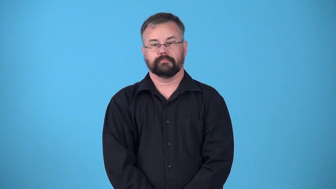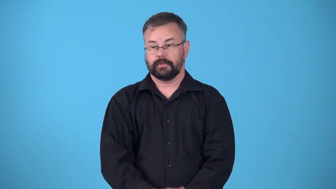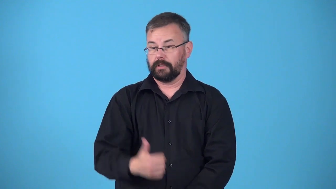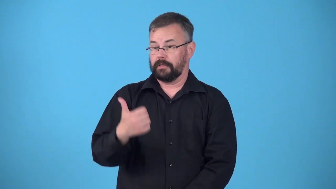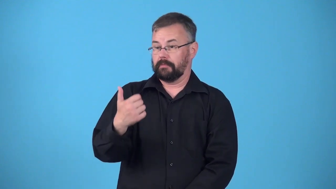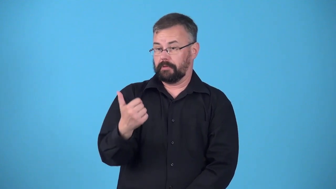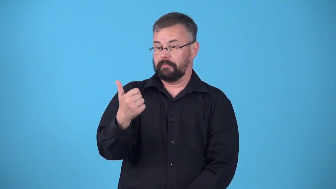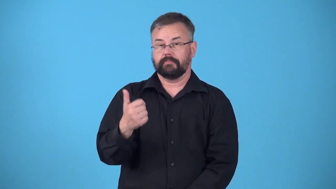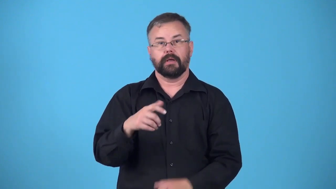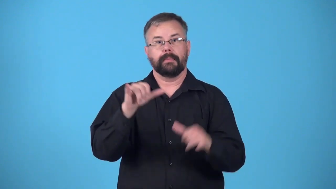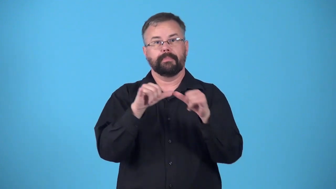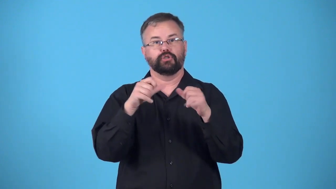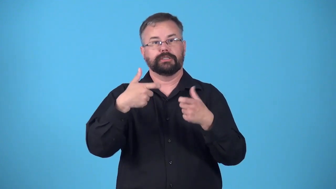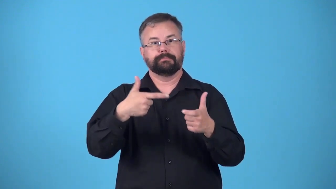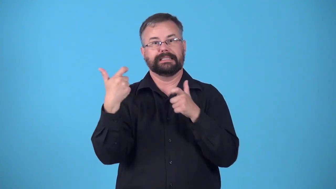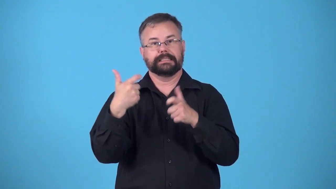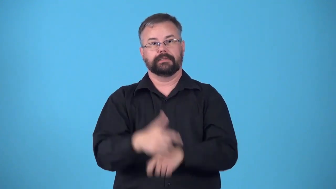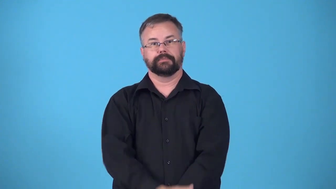clock, clock at, clock in, clock in at